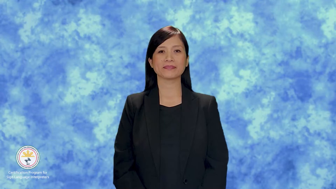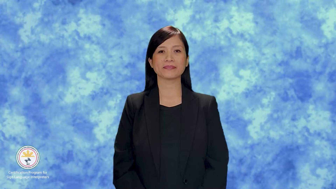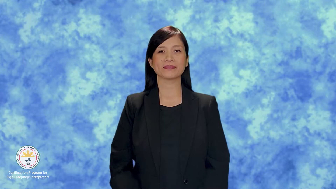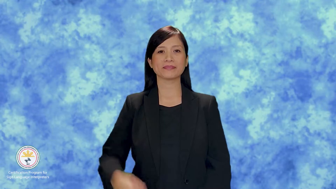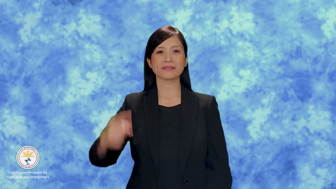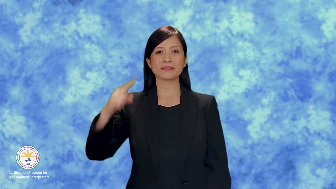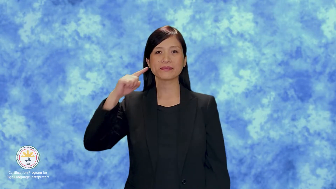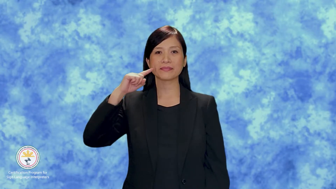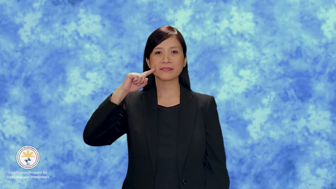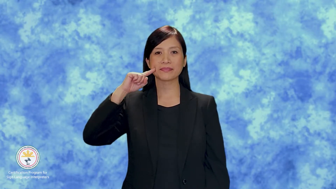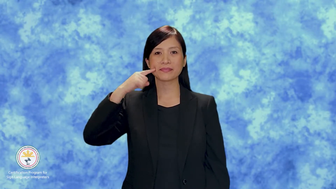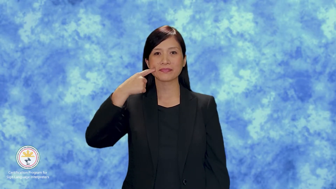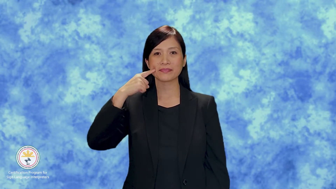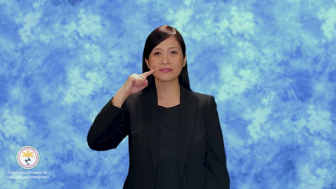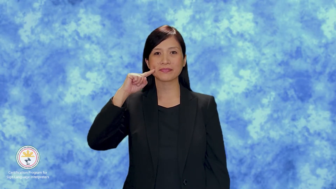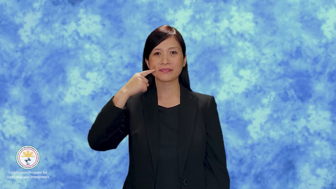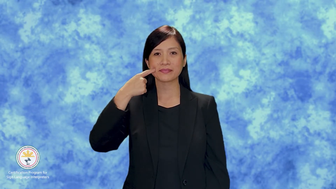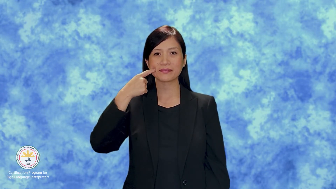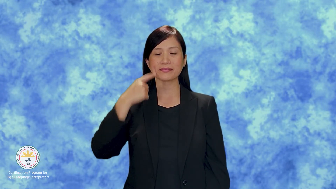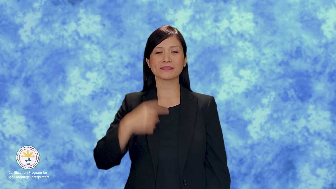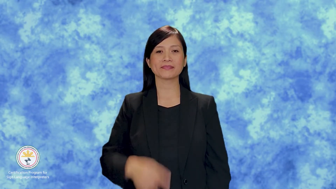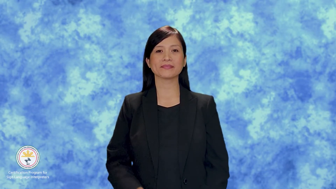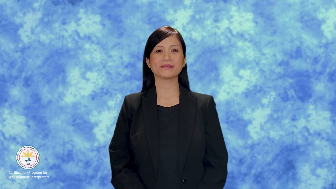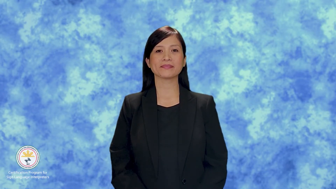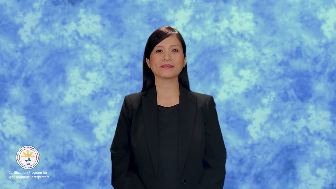Candy